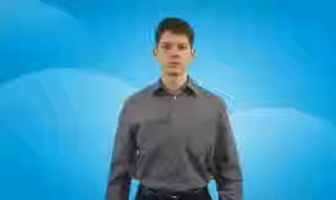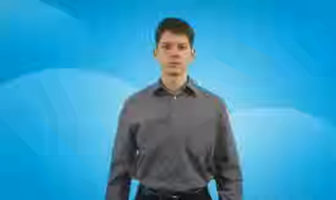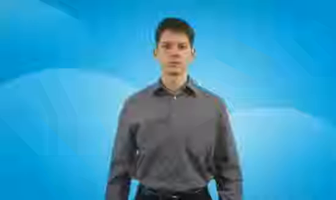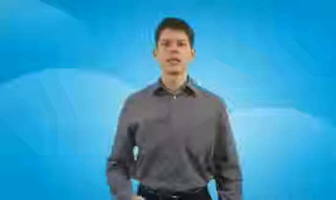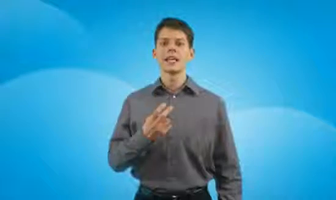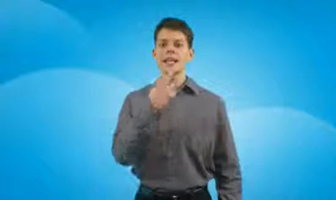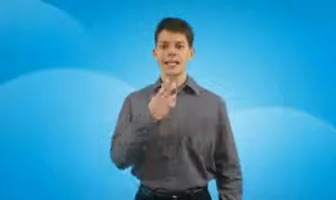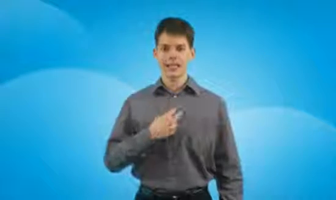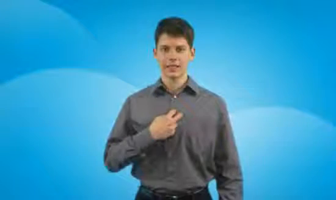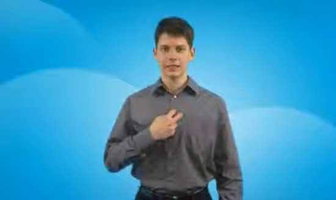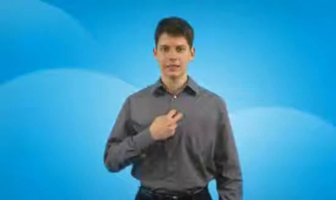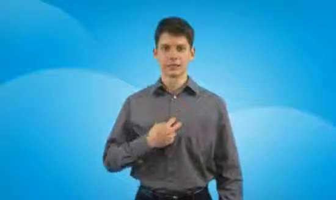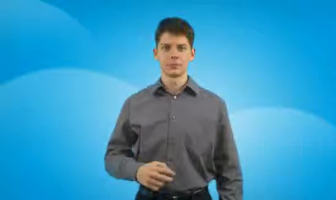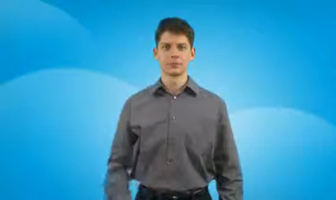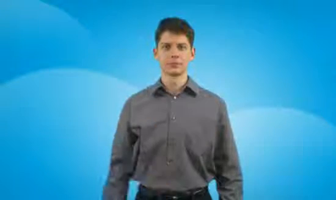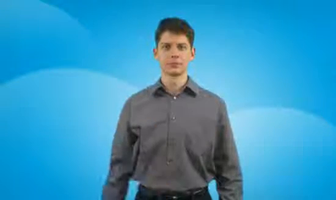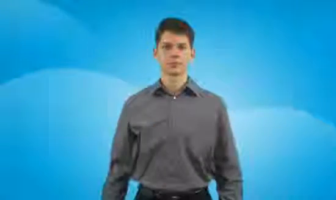Faith